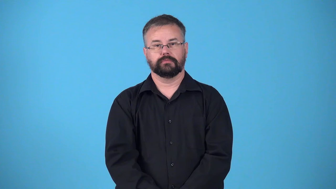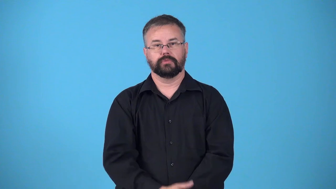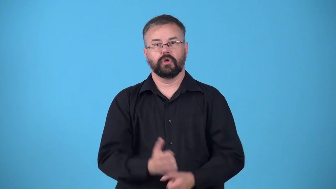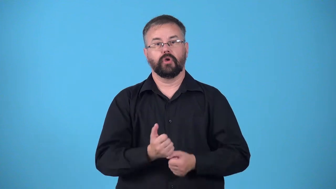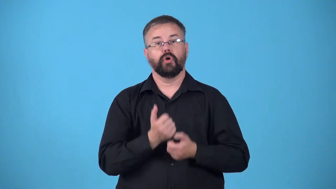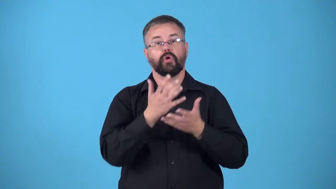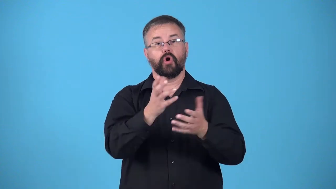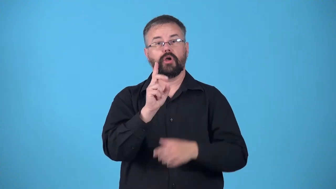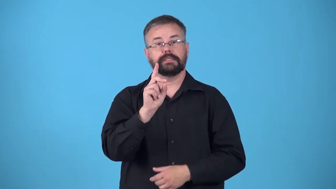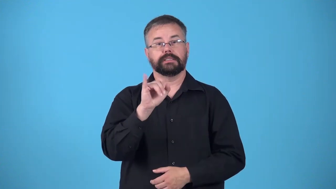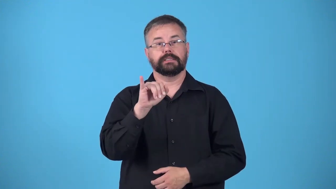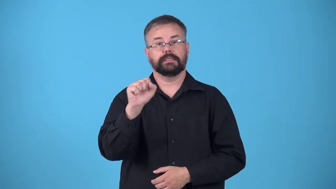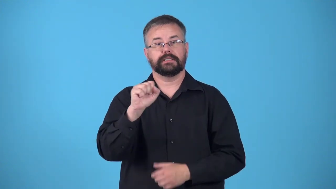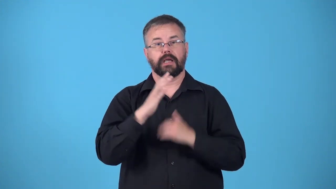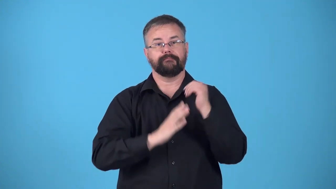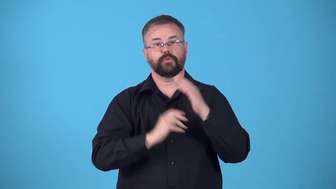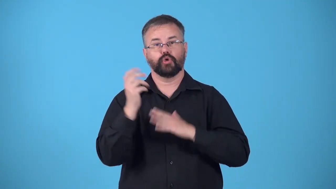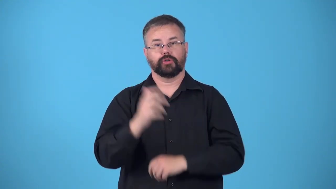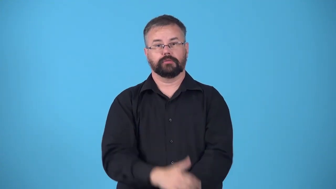disoblige-cause disomfort